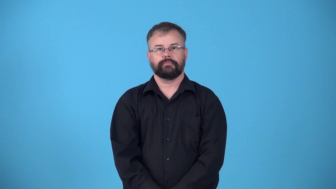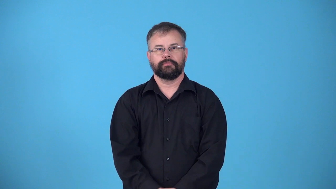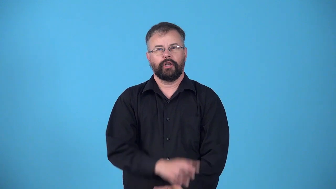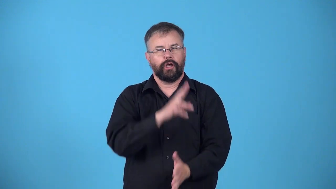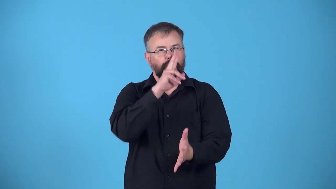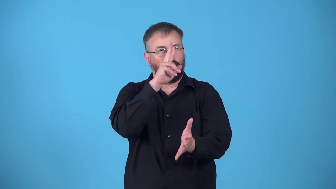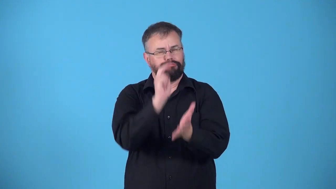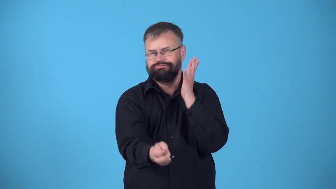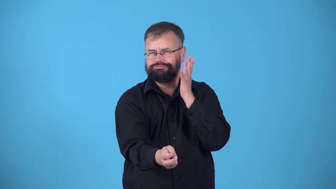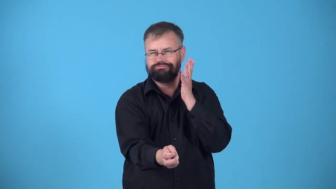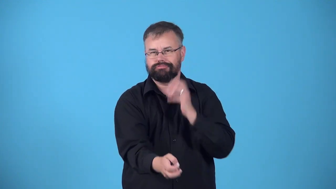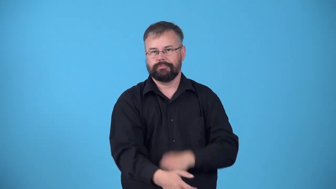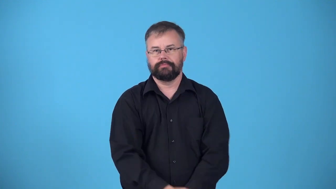jump in, plunge in